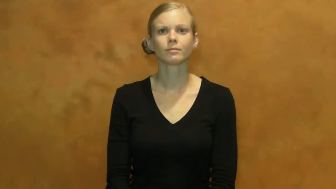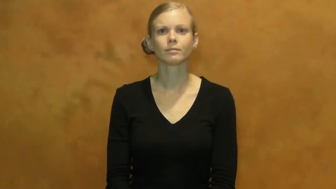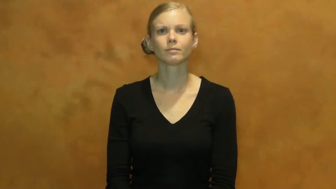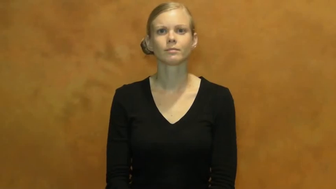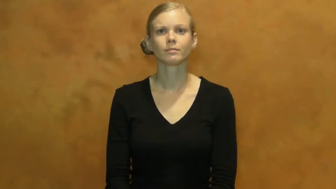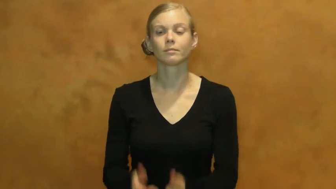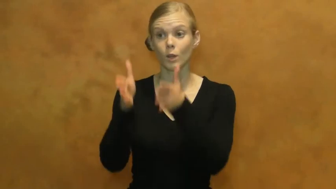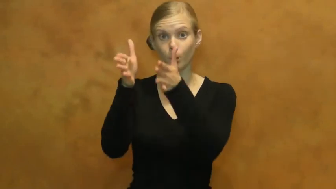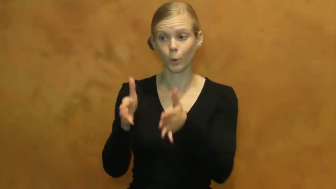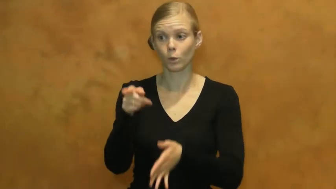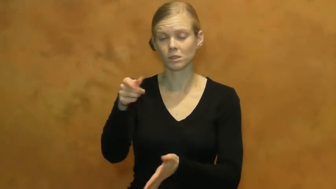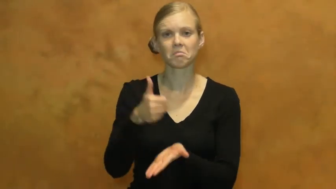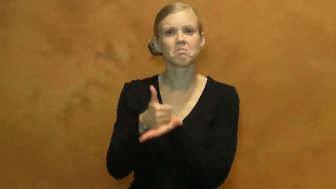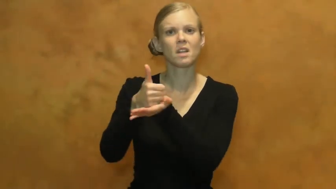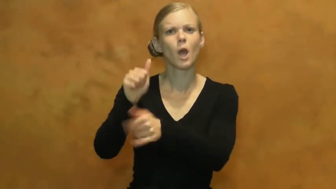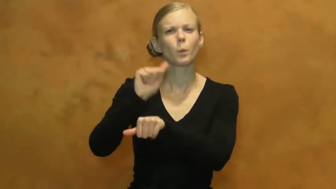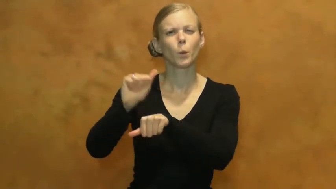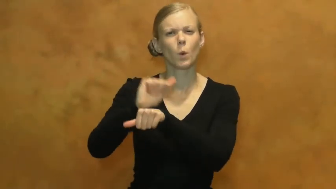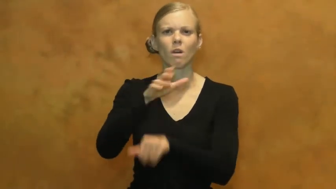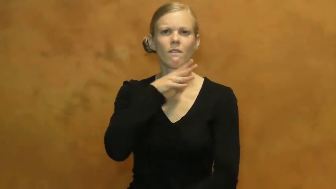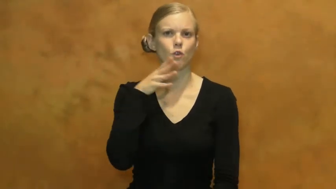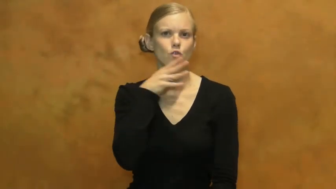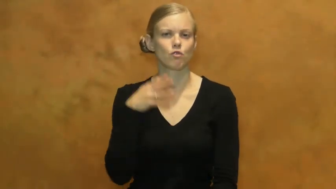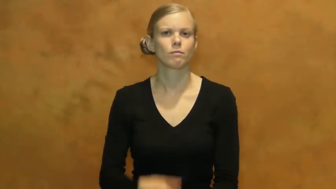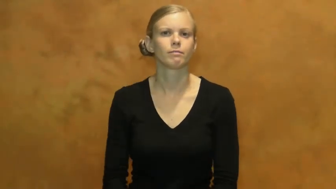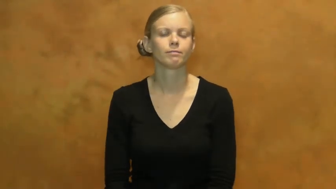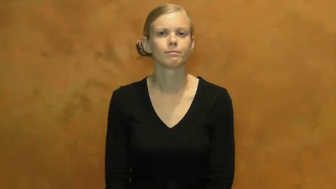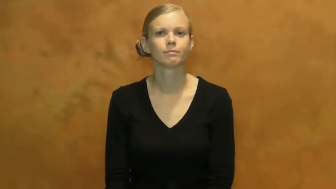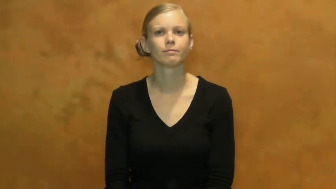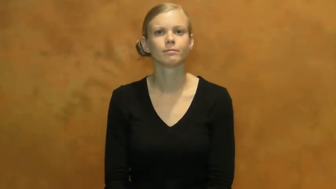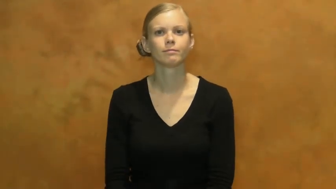farmhand or farm hand